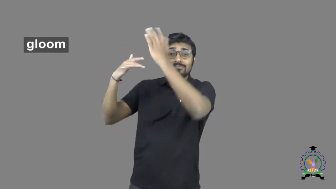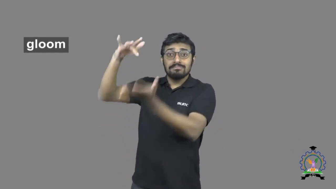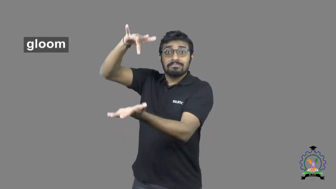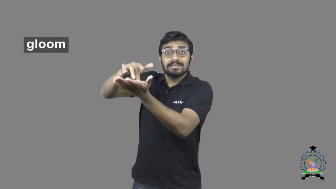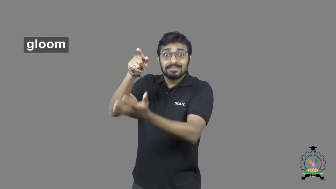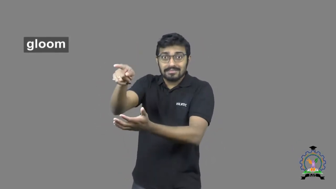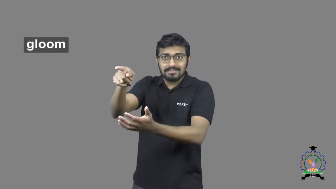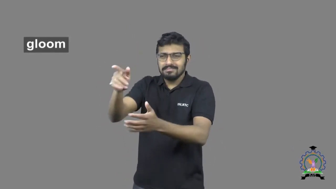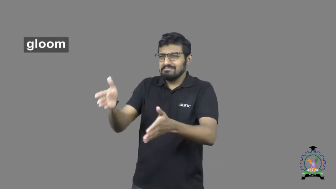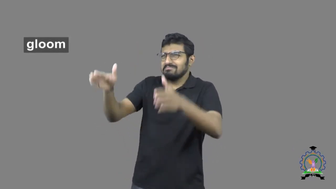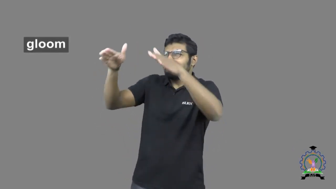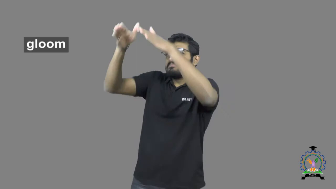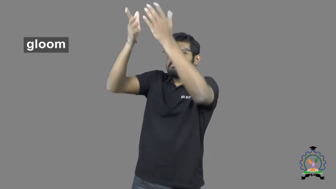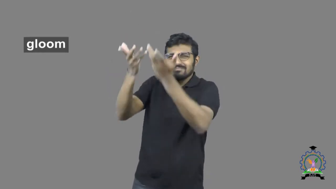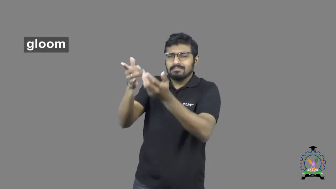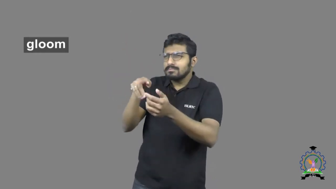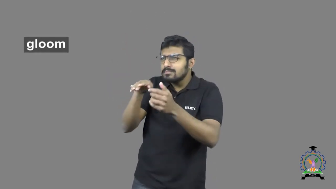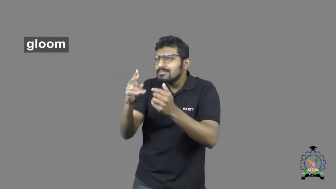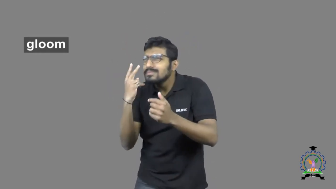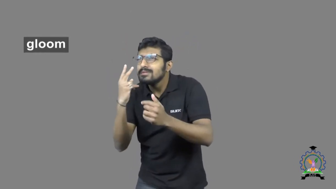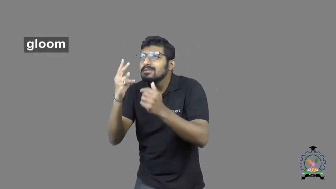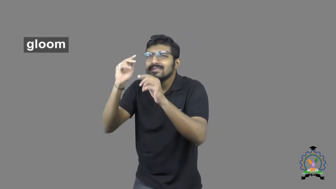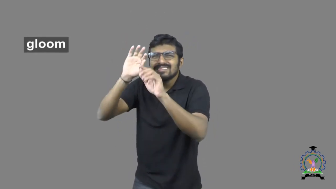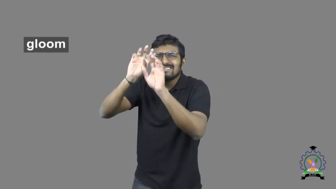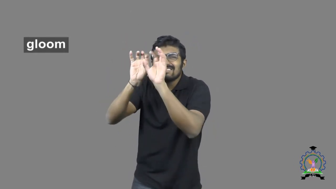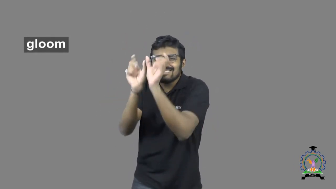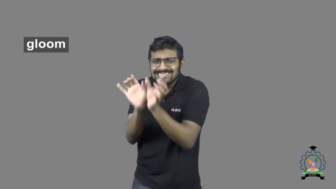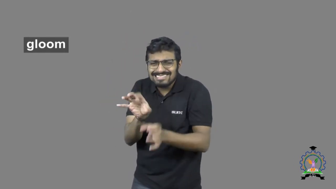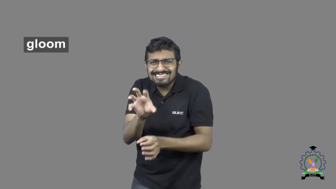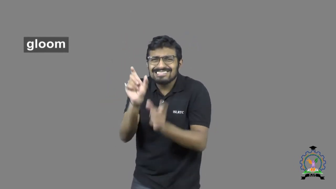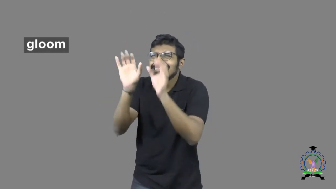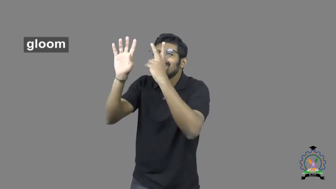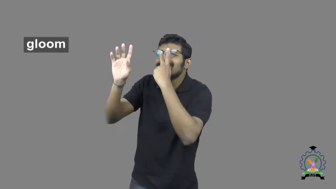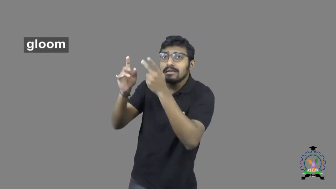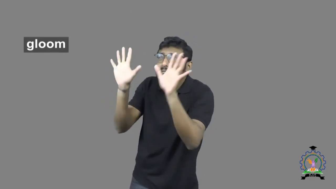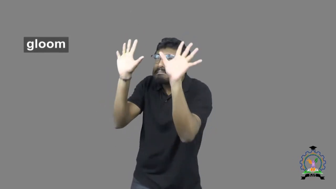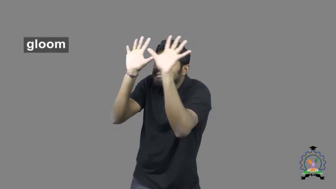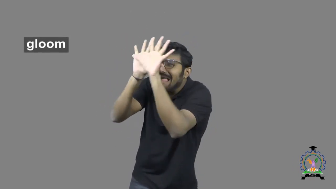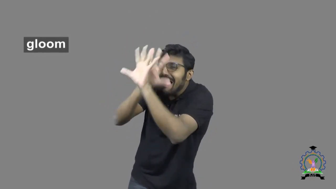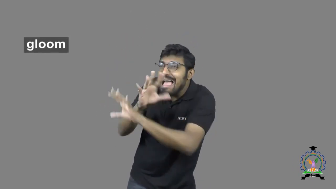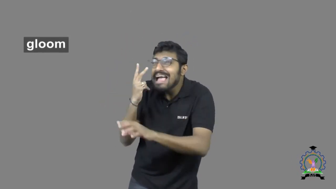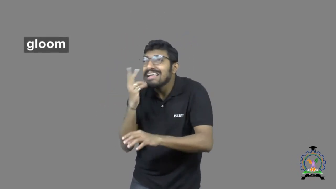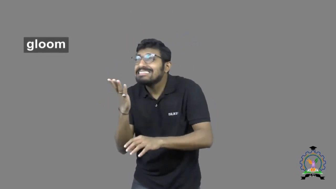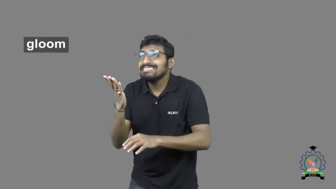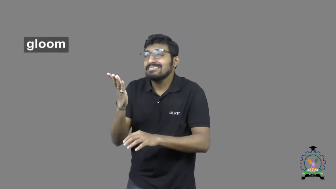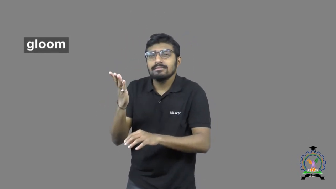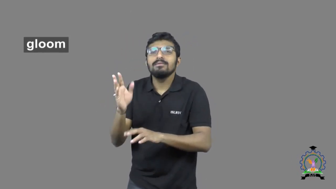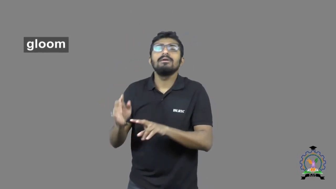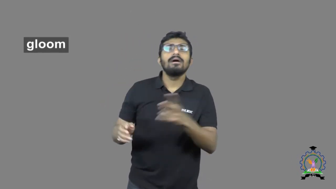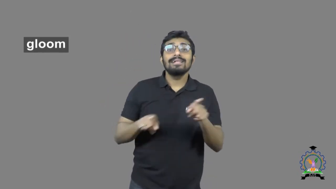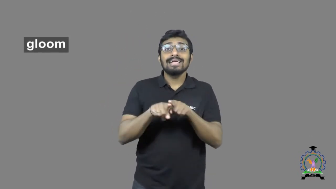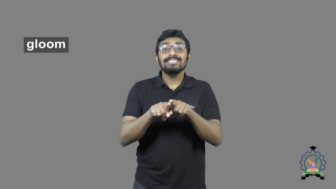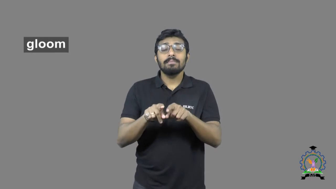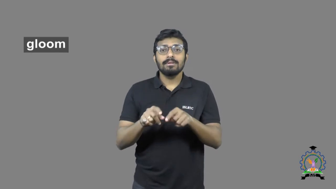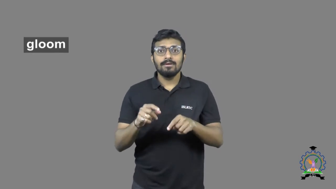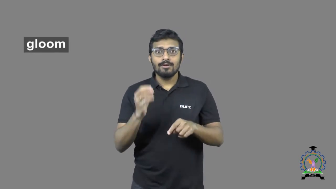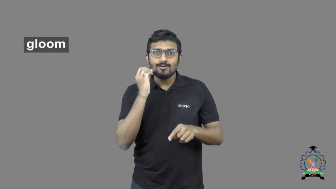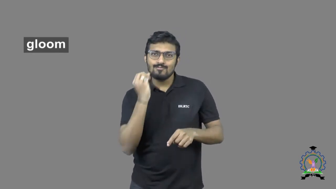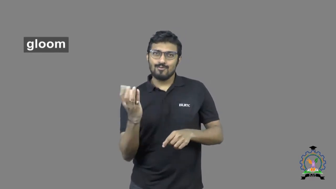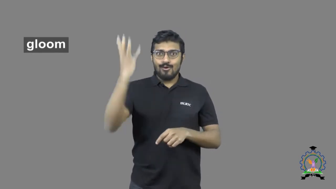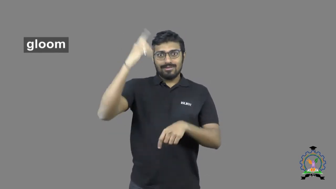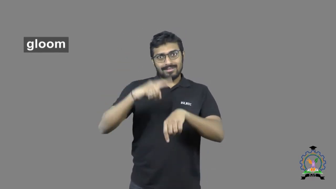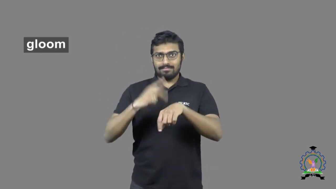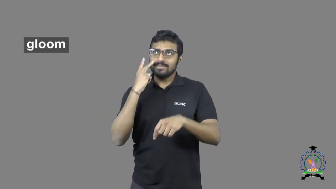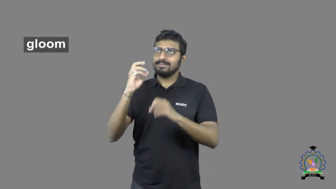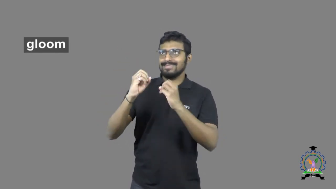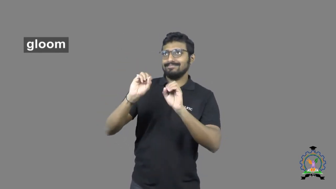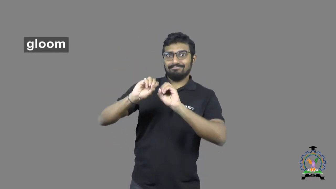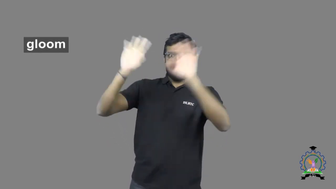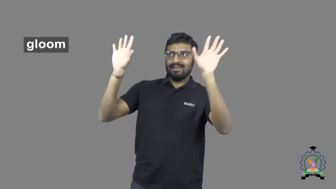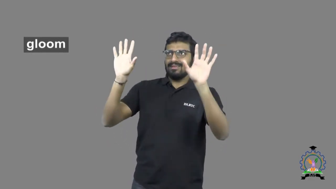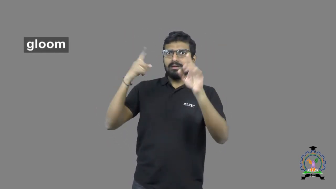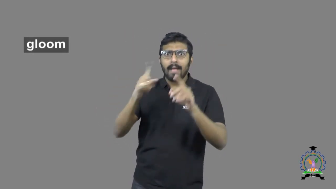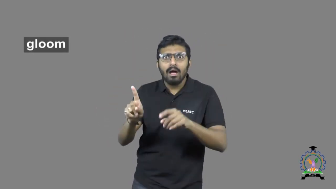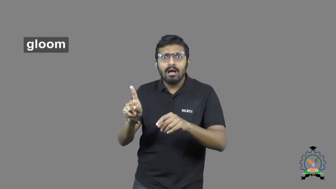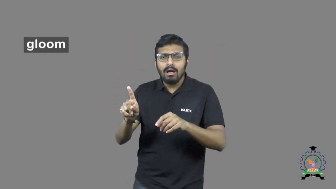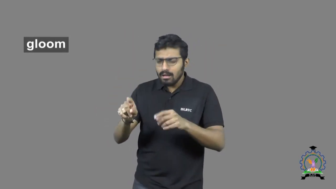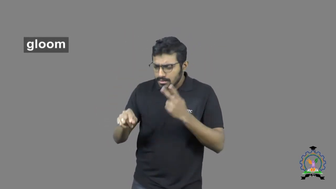gloom